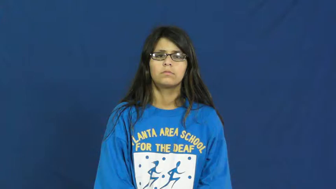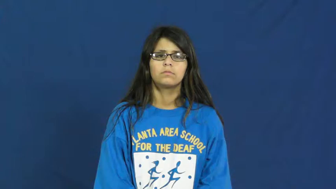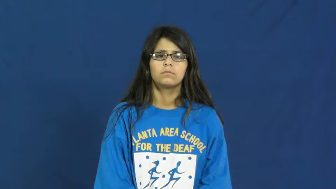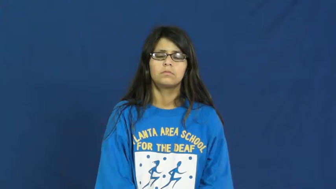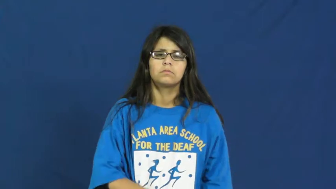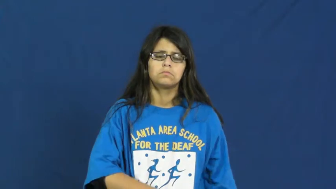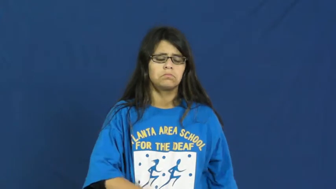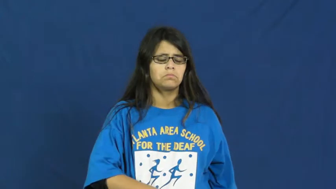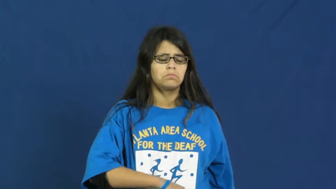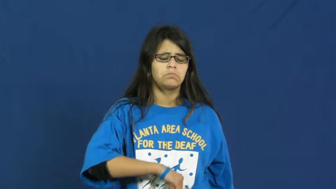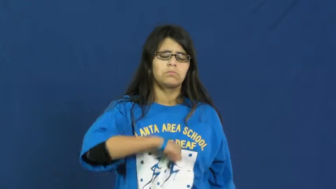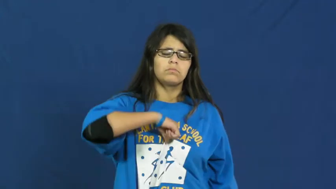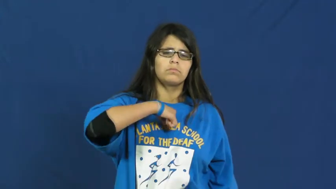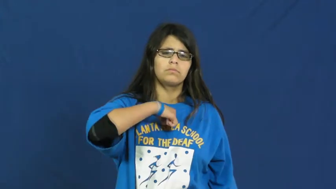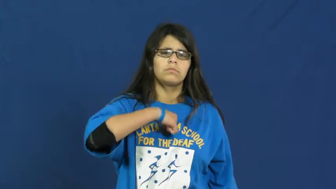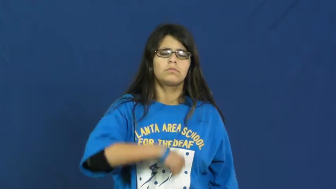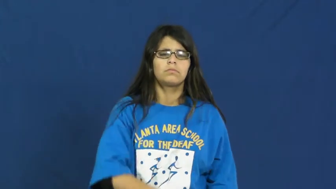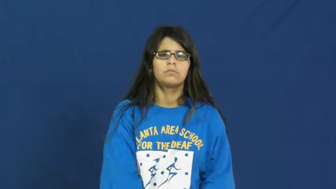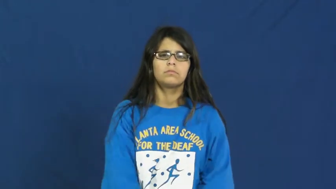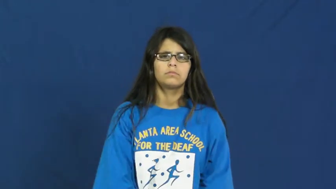proud,pride,dignity,respect,esteem